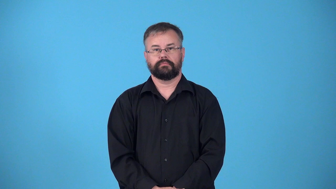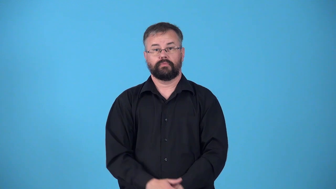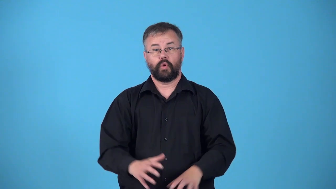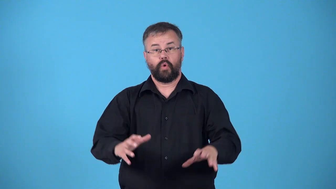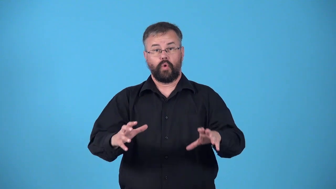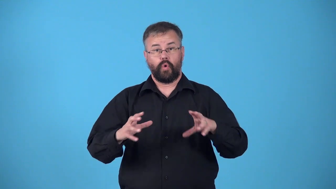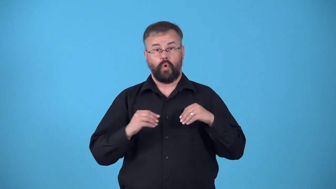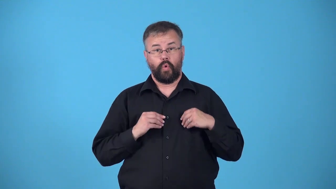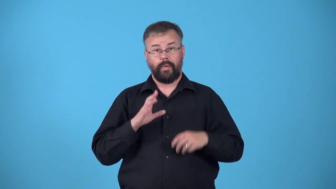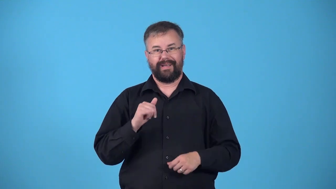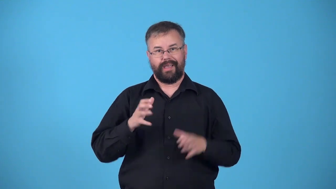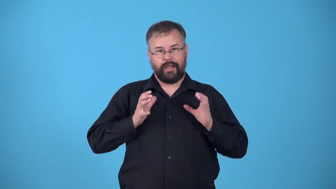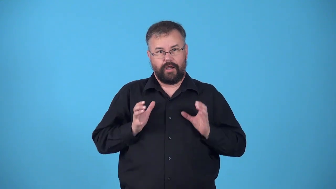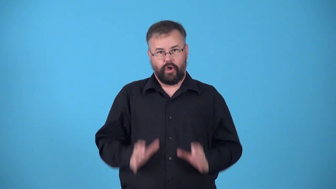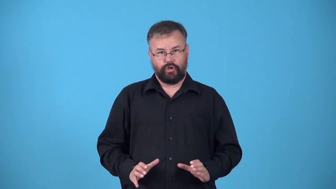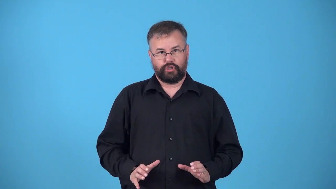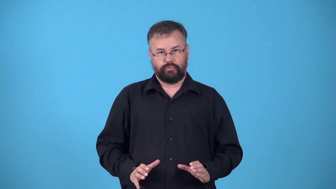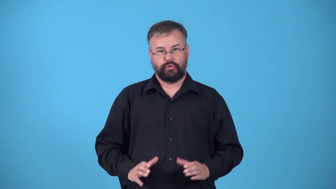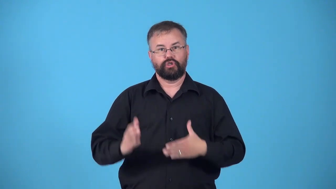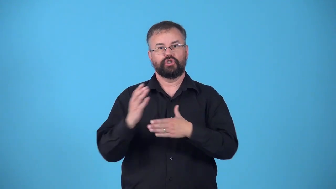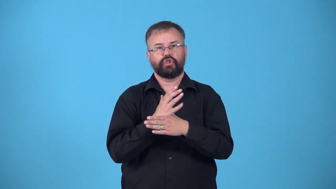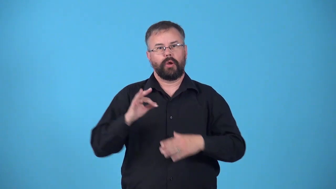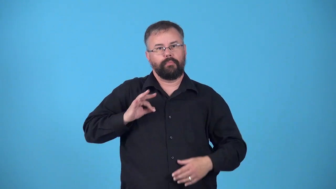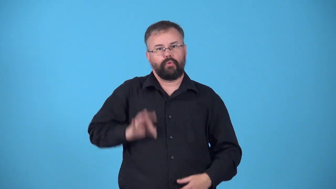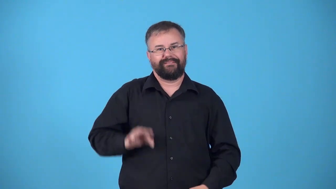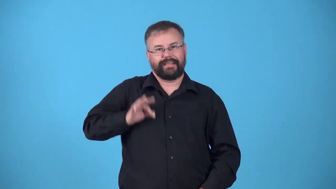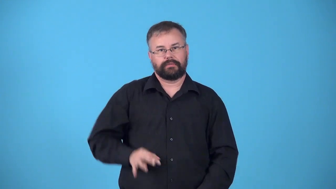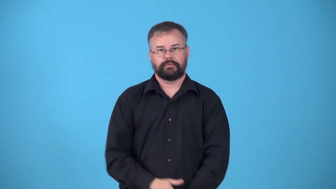mutual